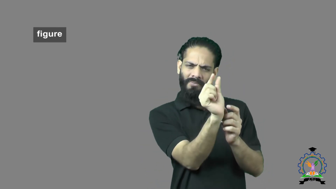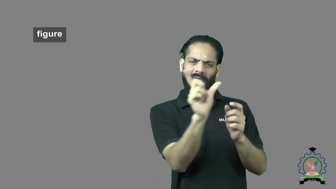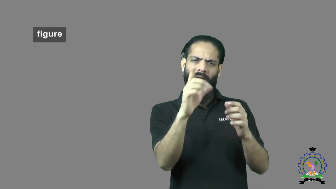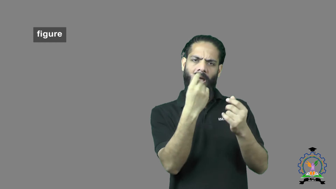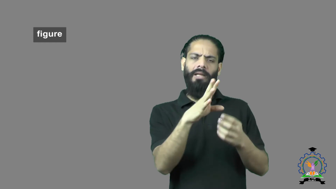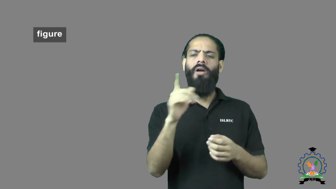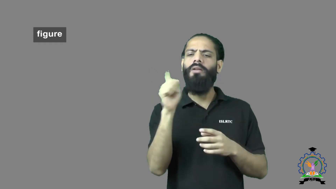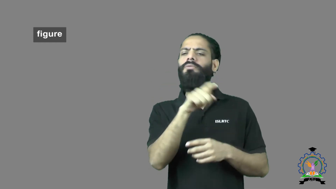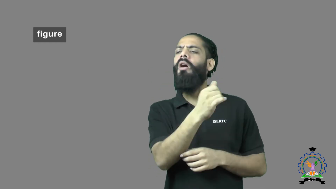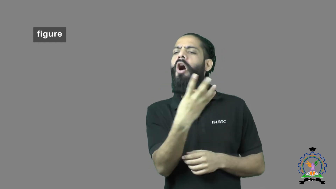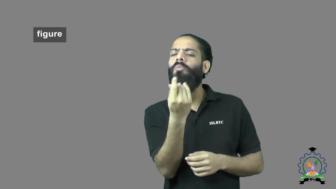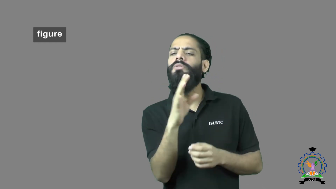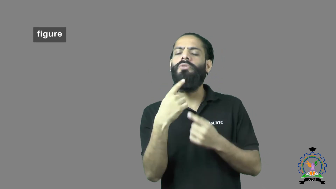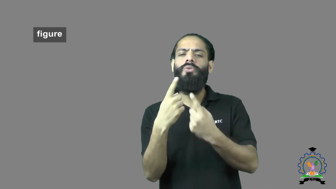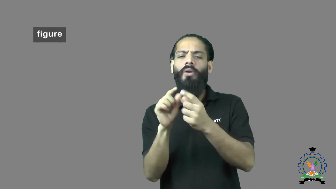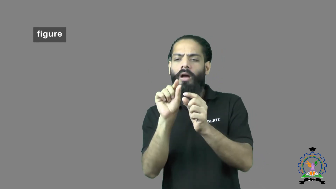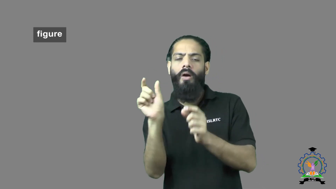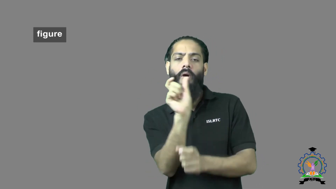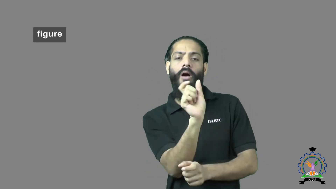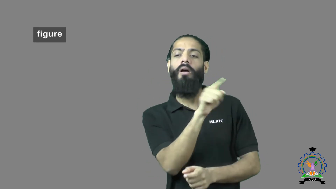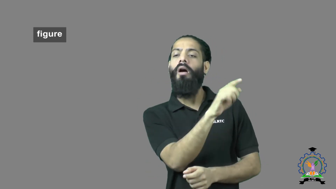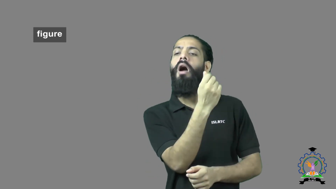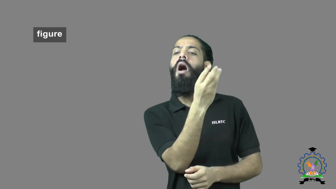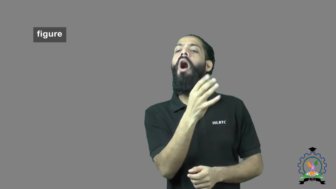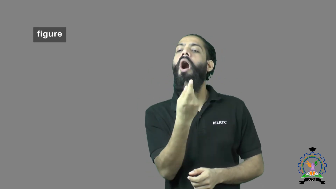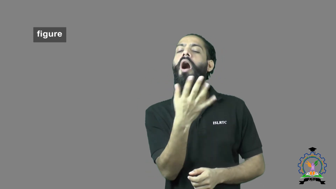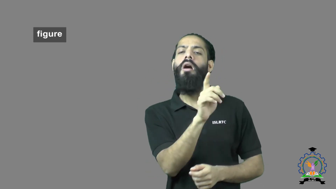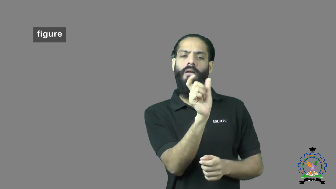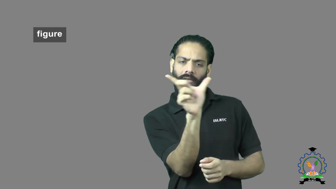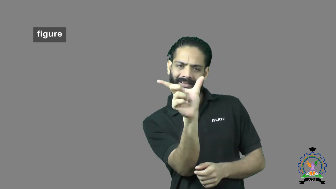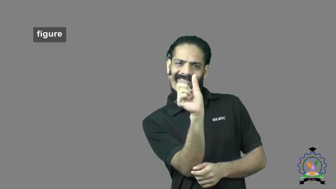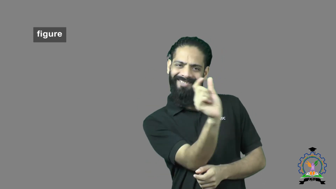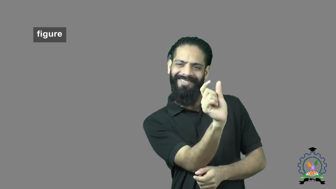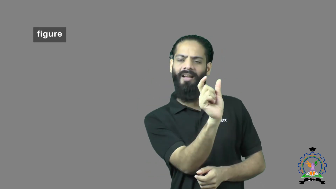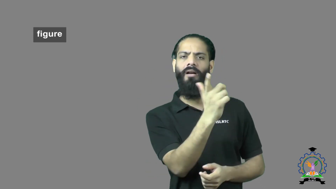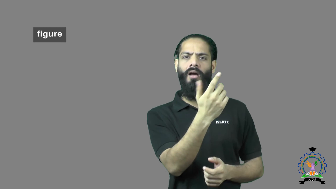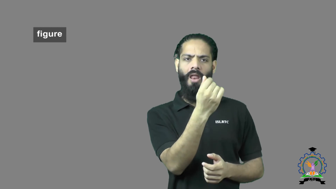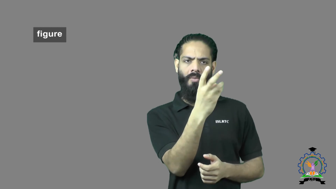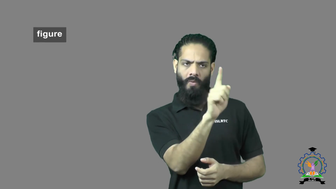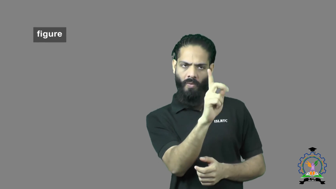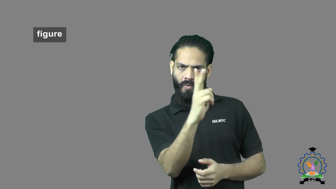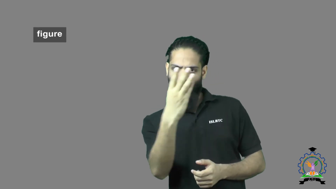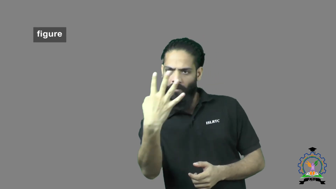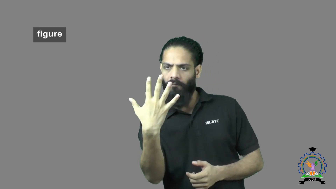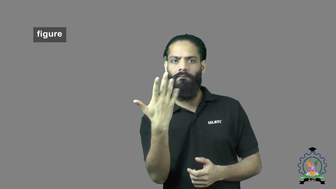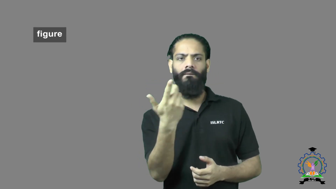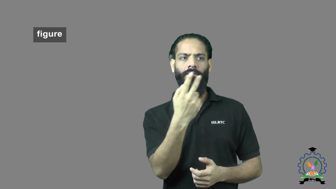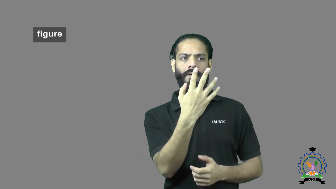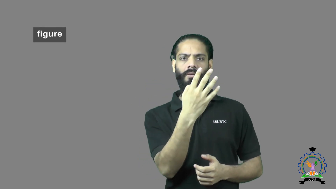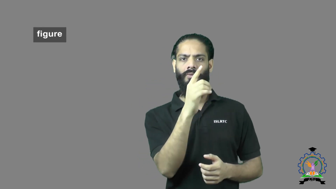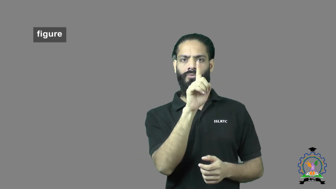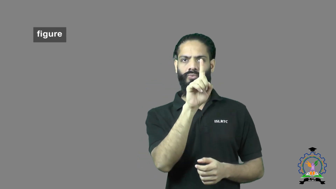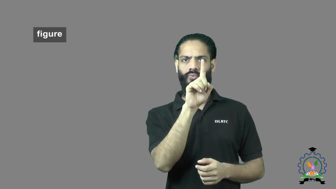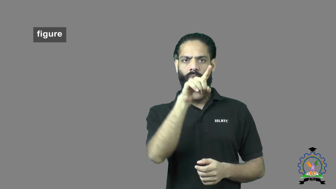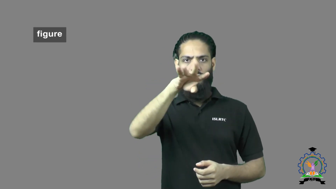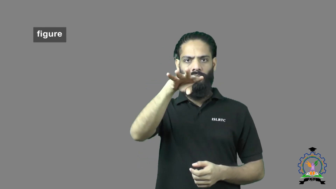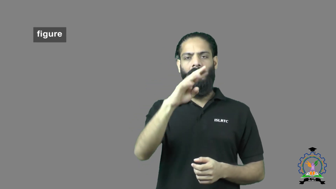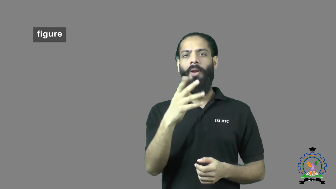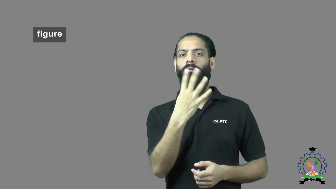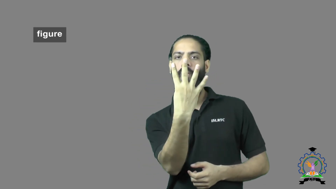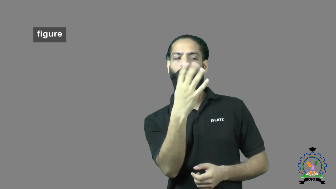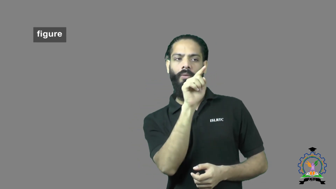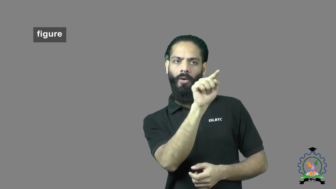figure